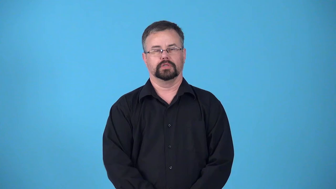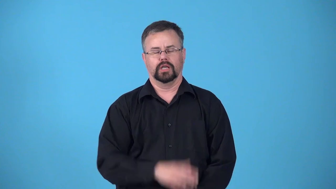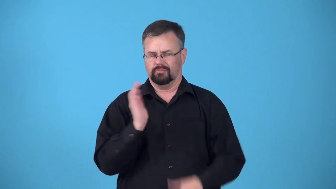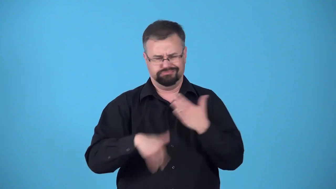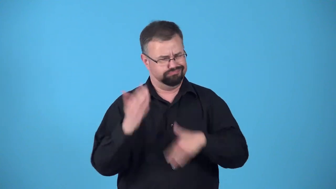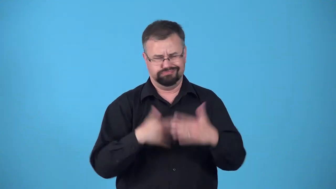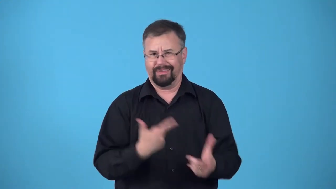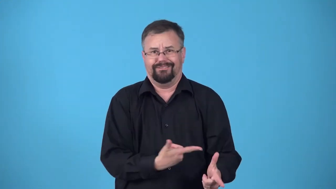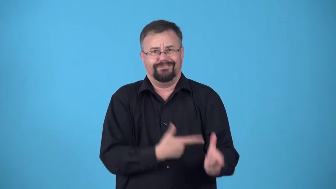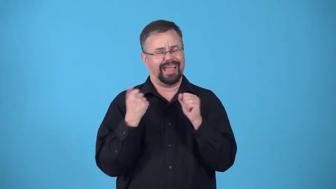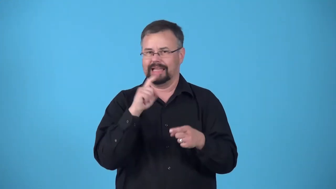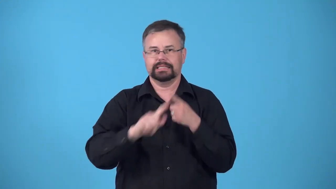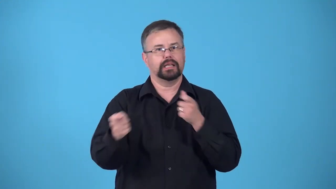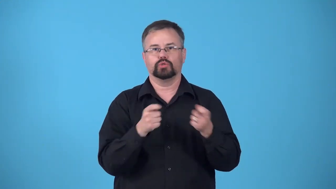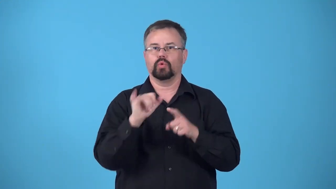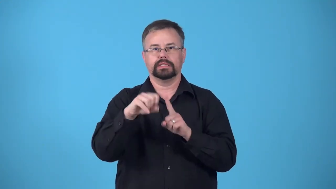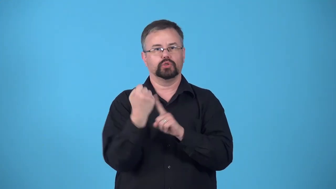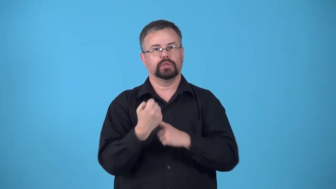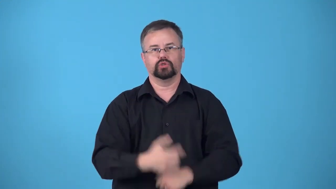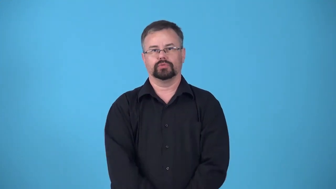careen,career-situation you can't control